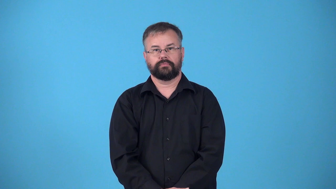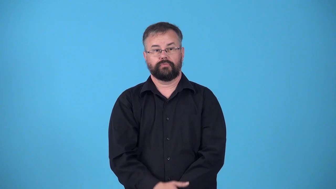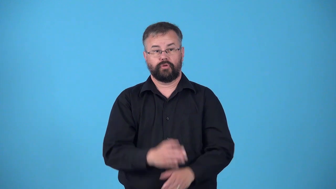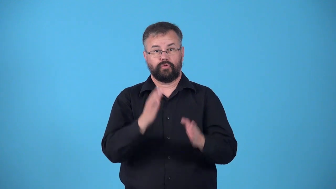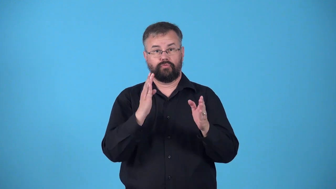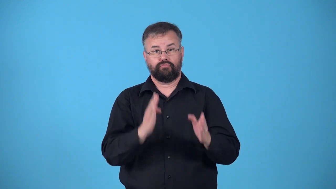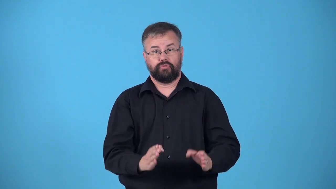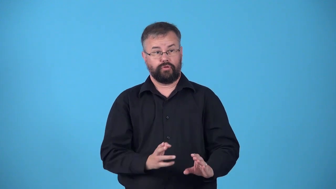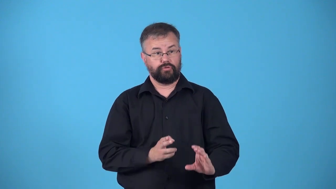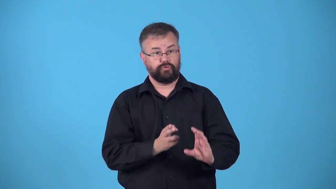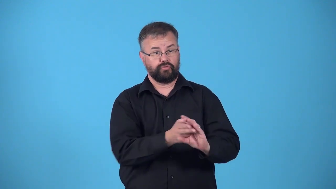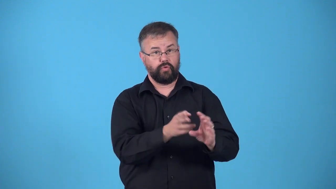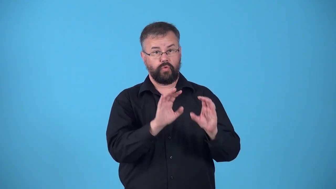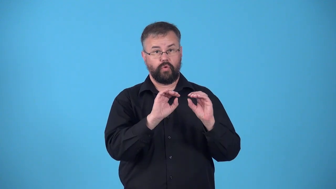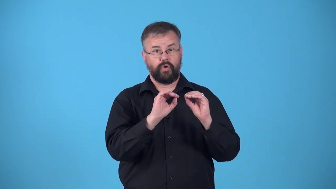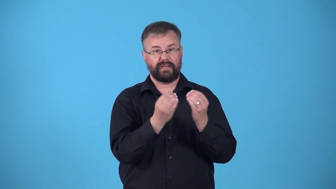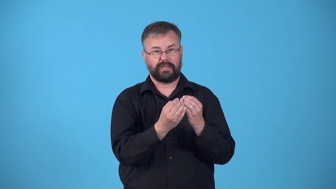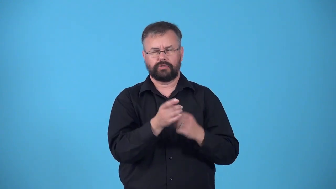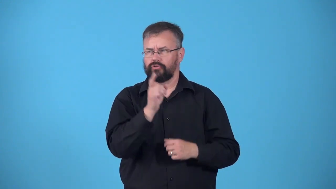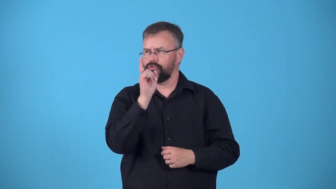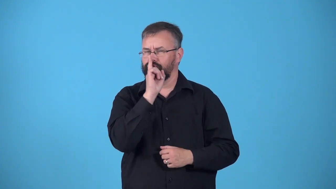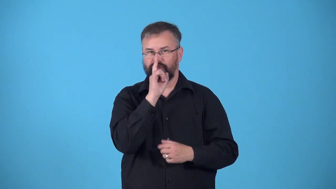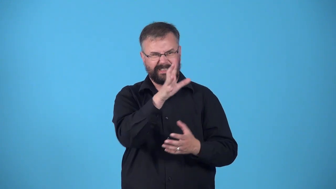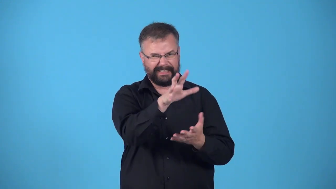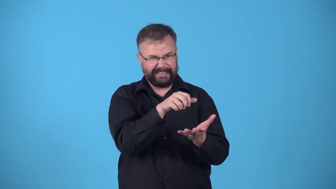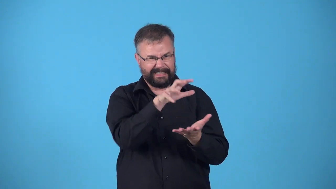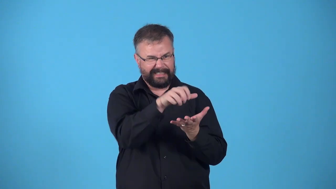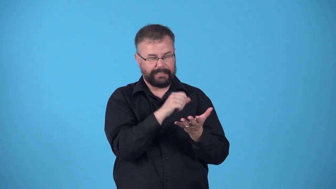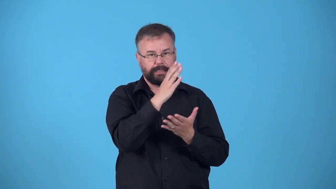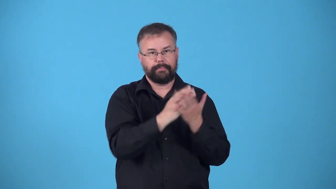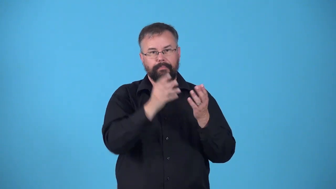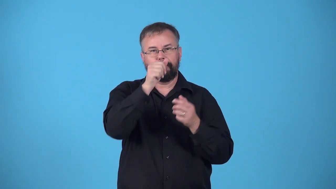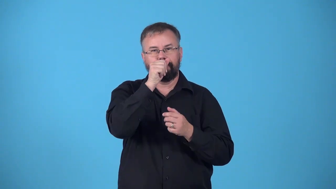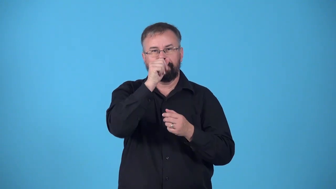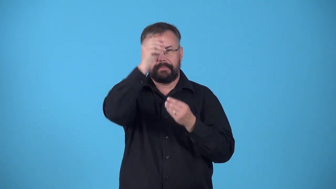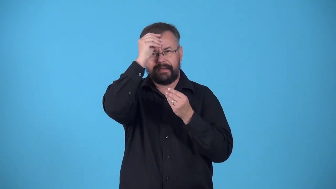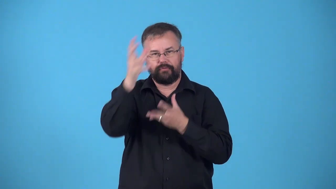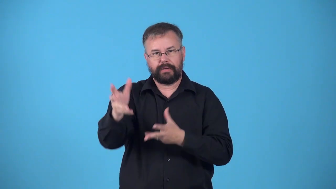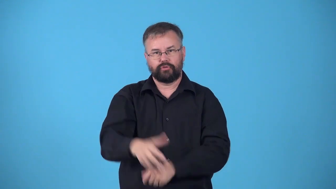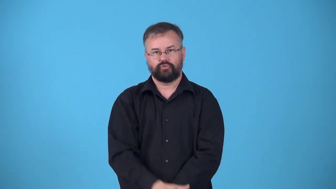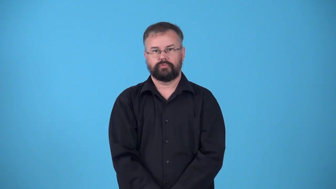mole